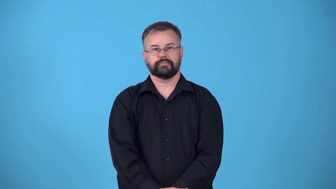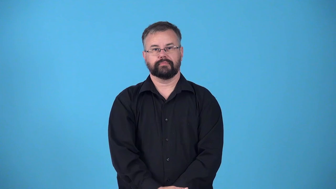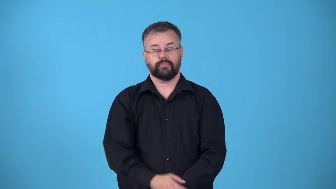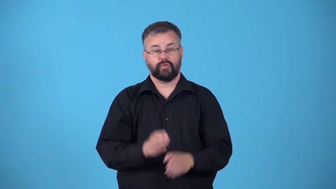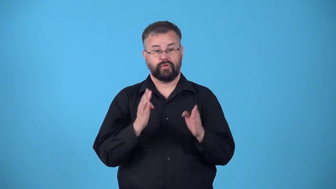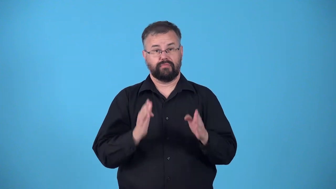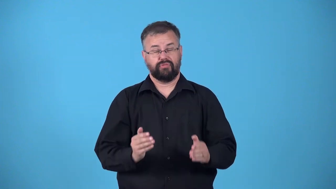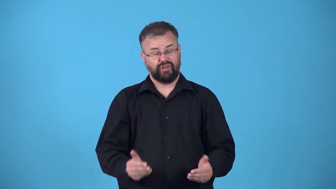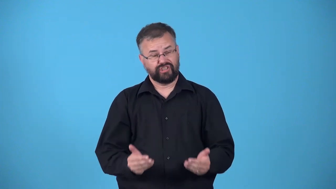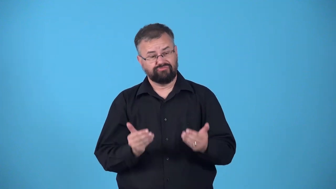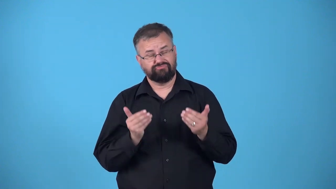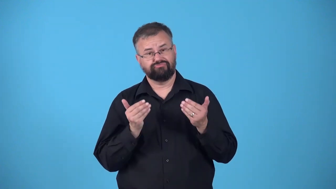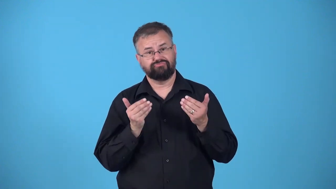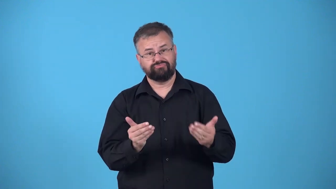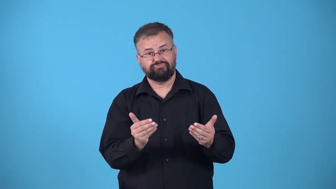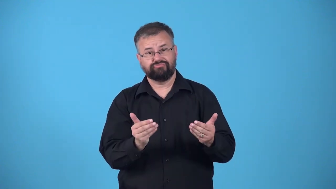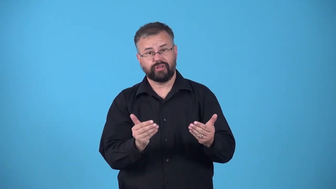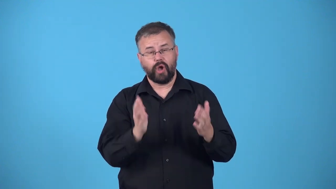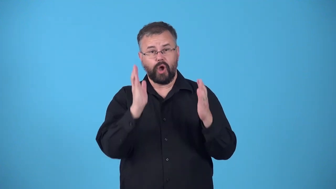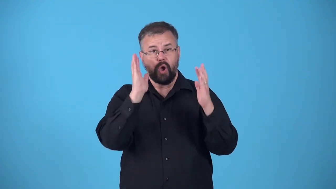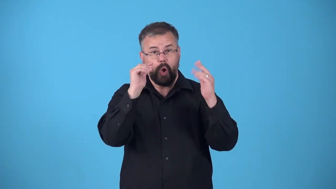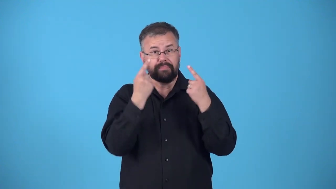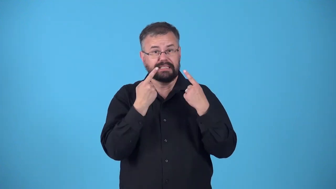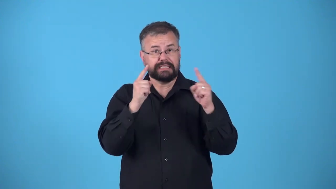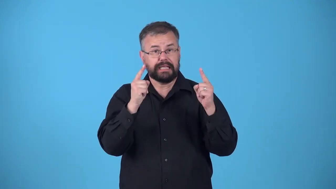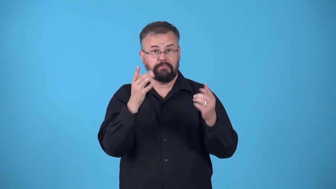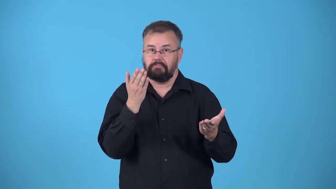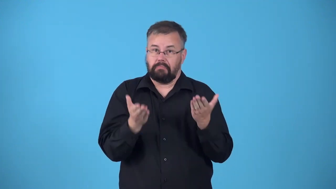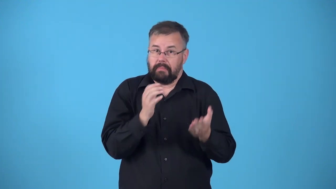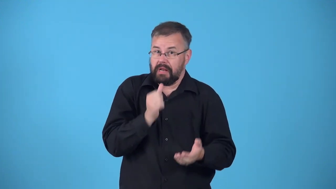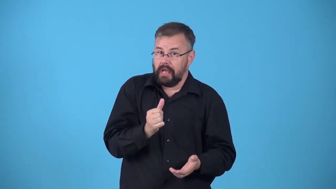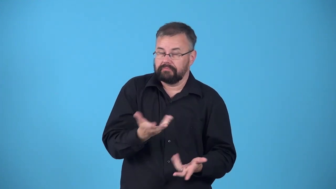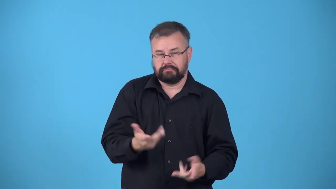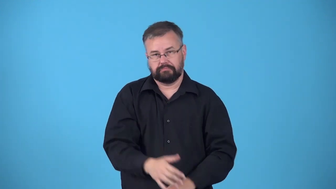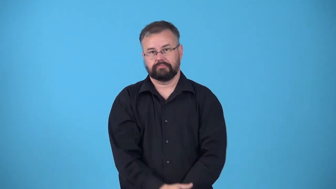gamble